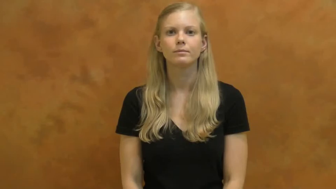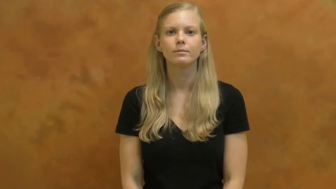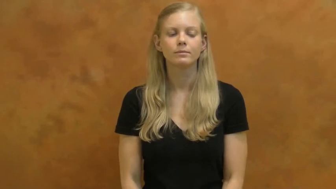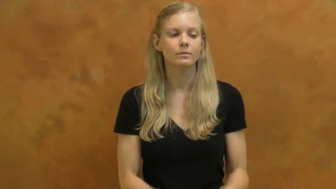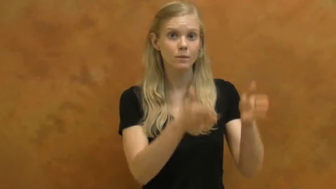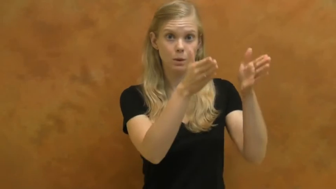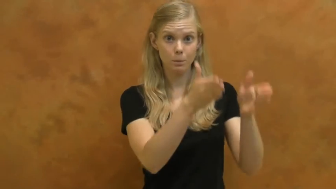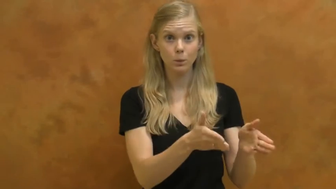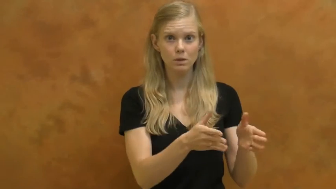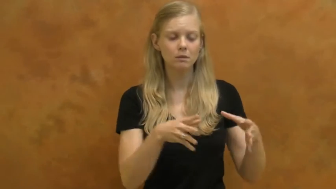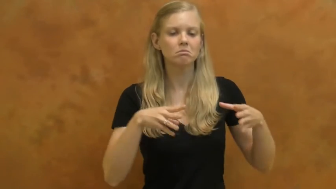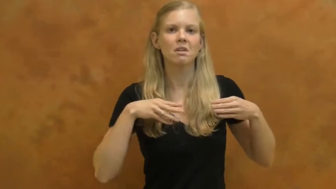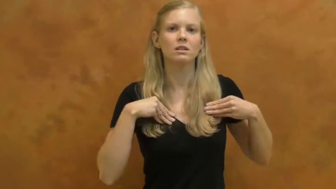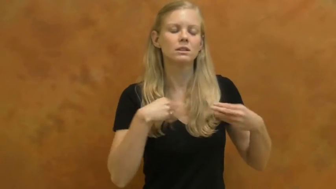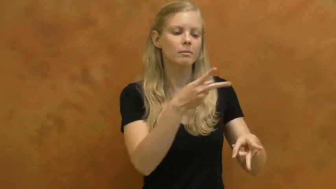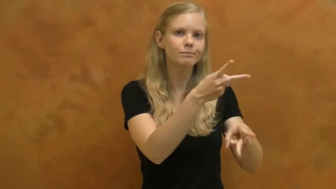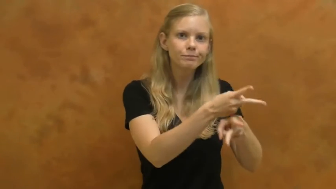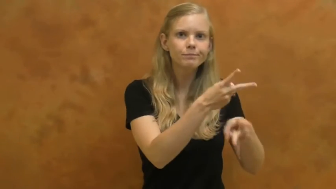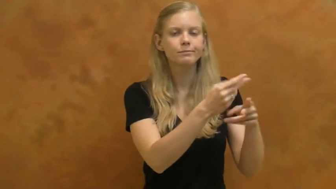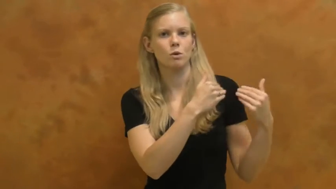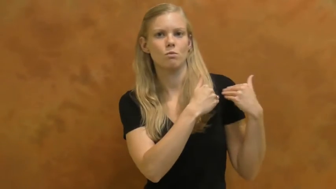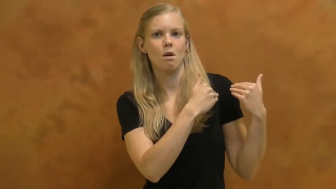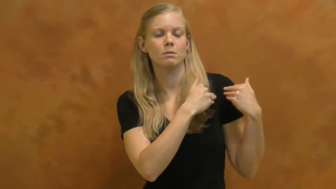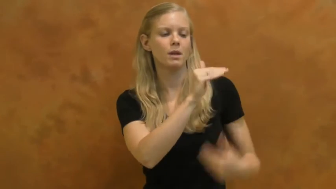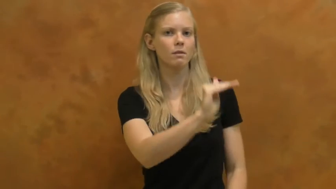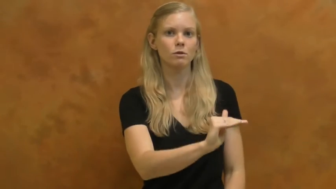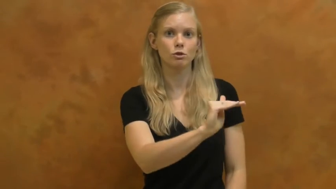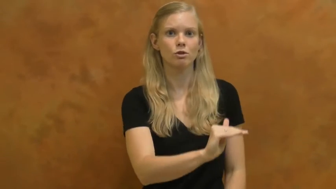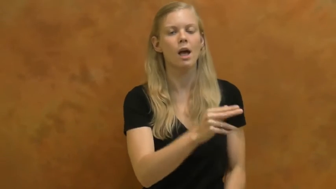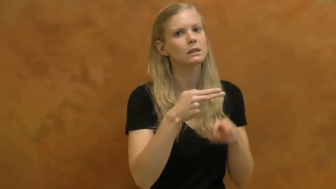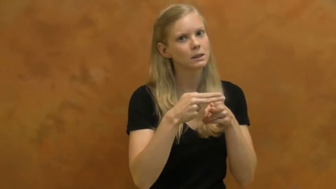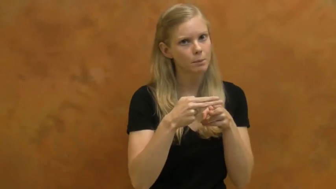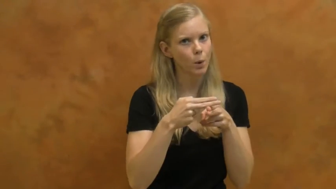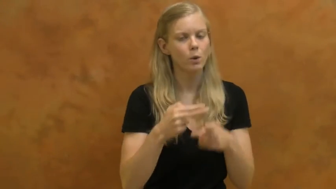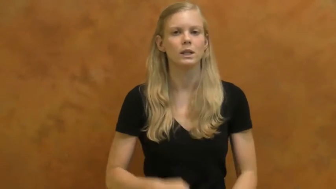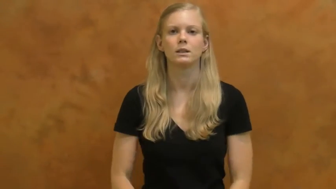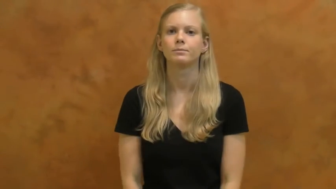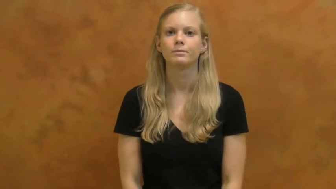foster care